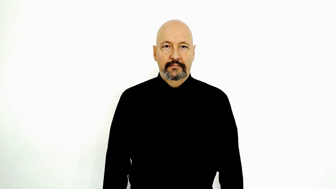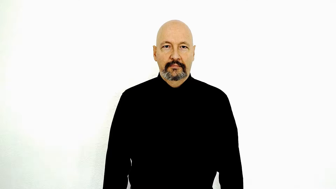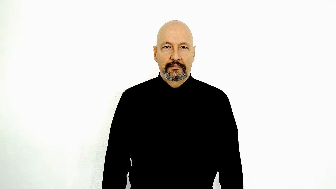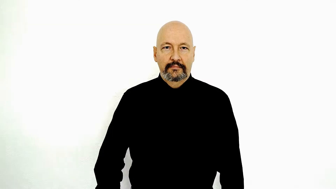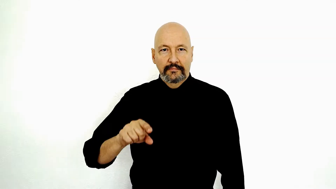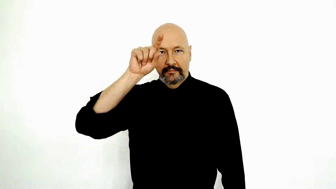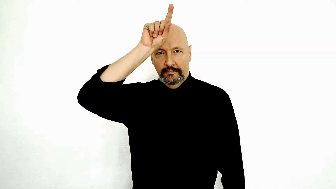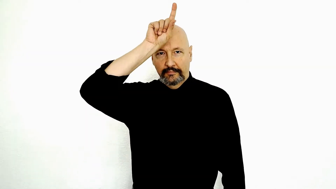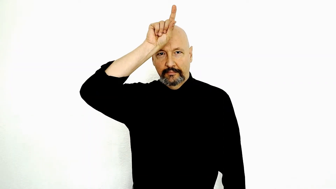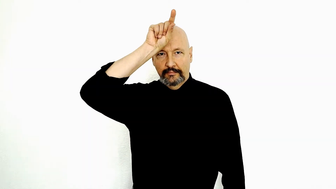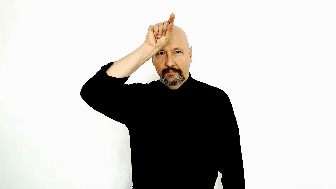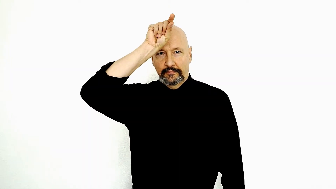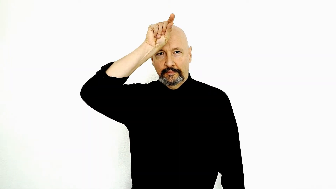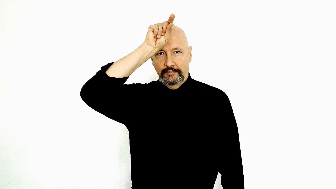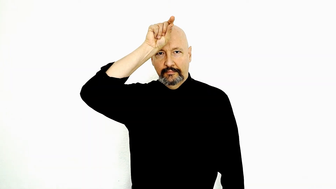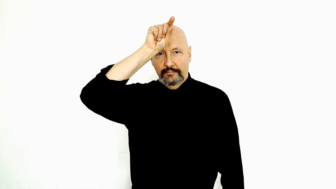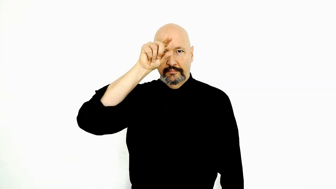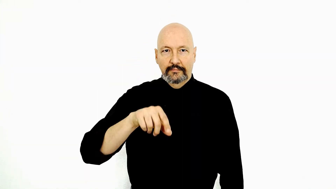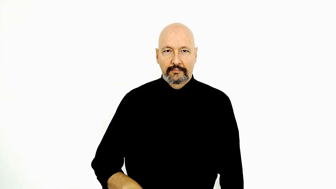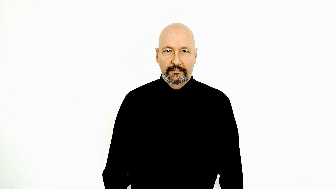QUAIL